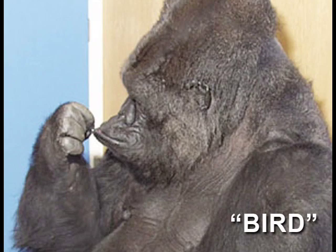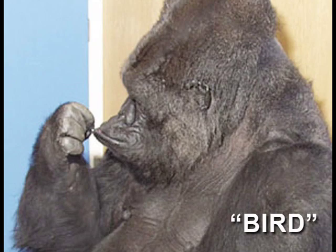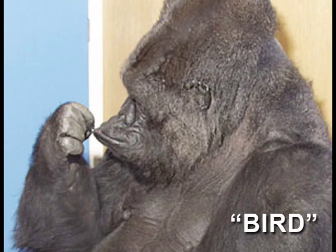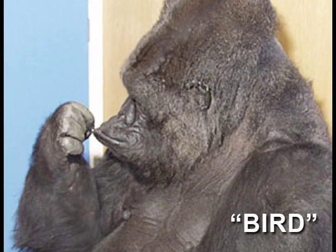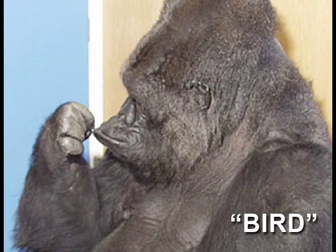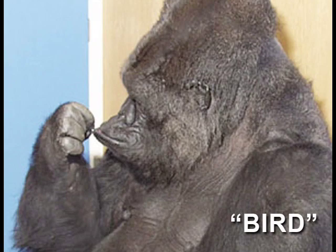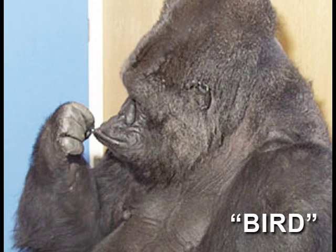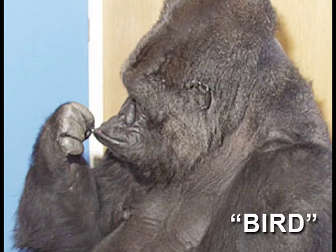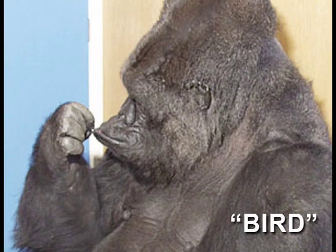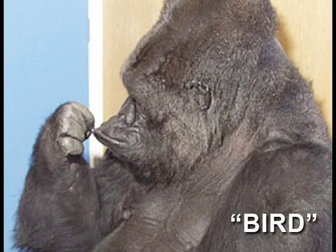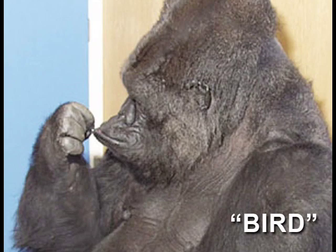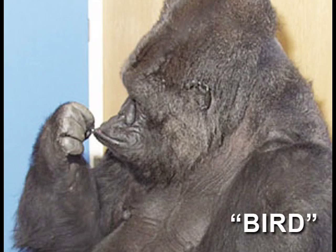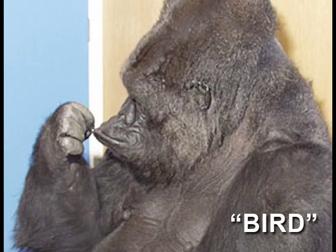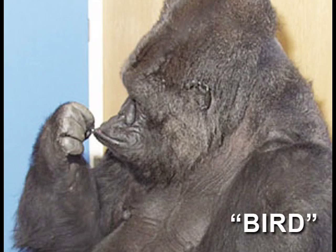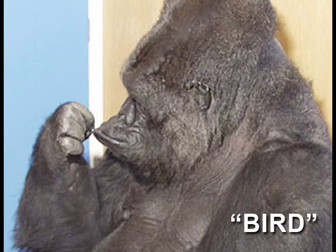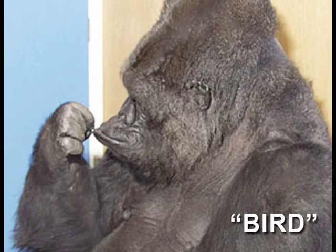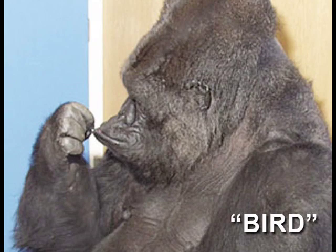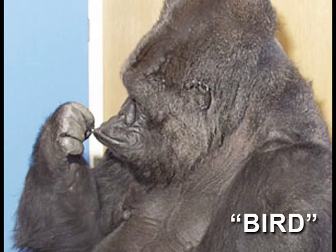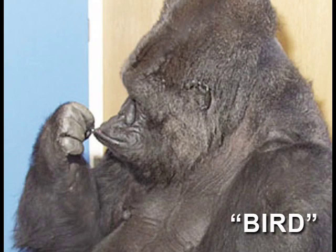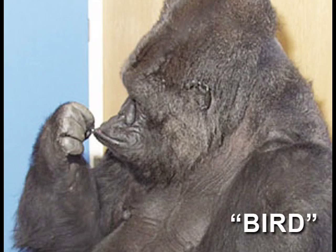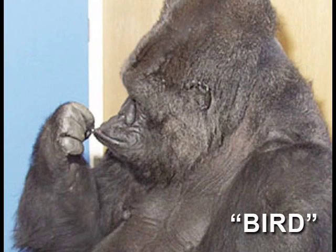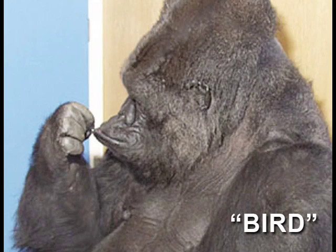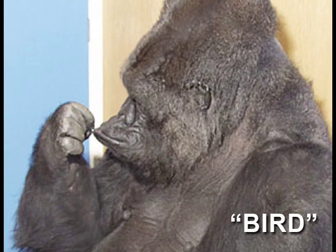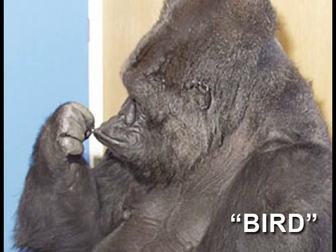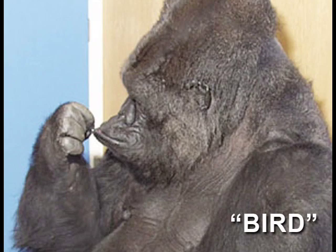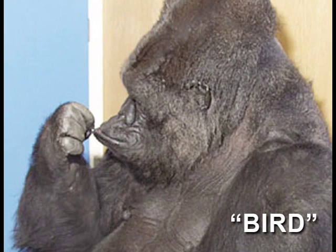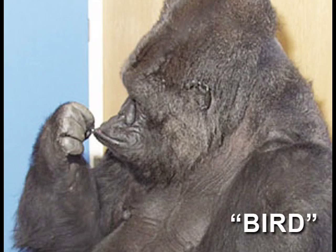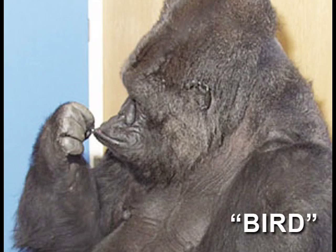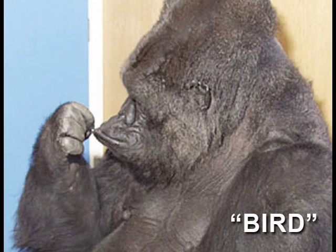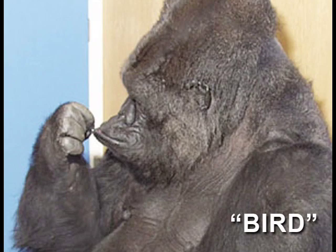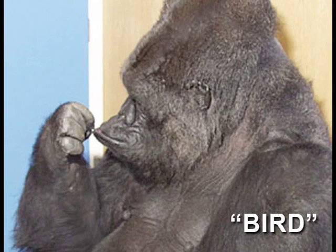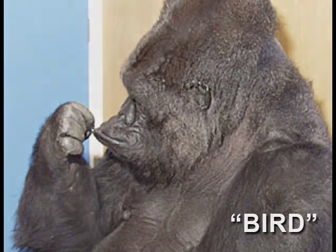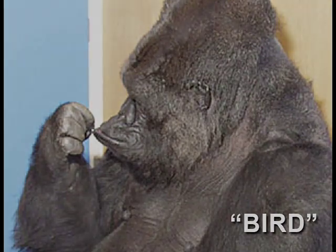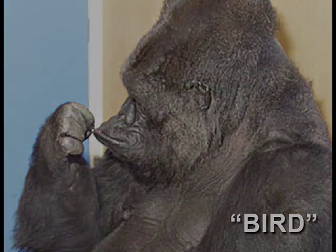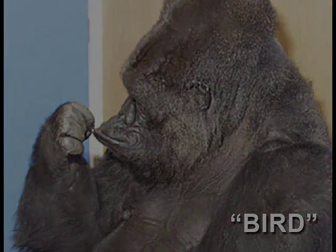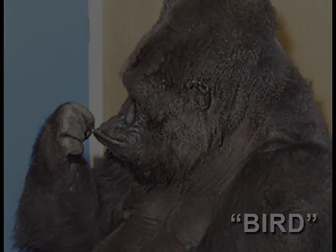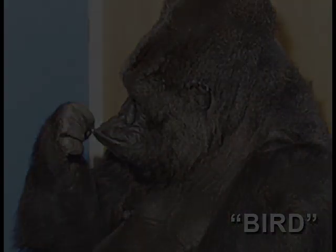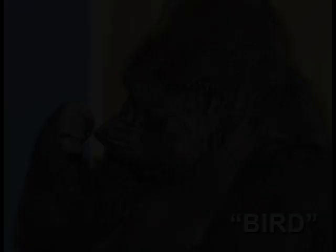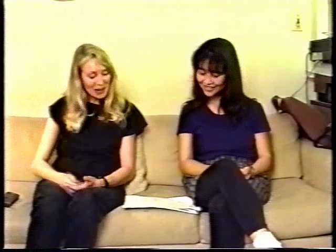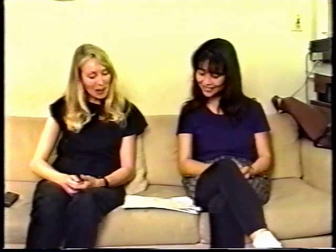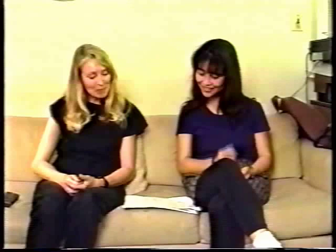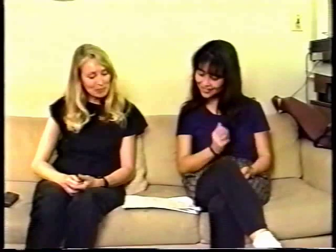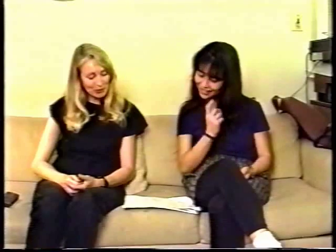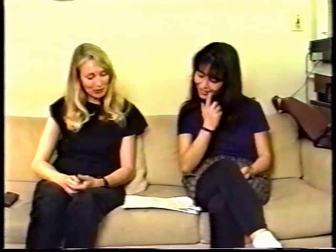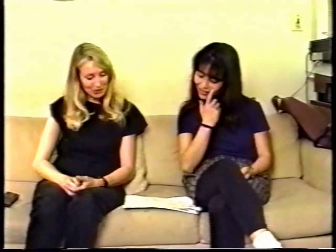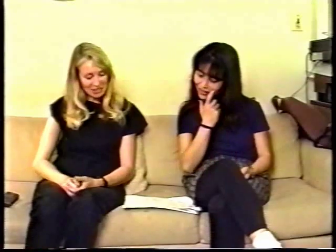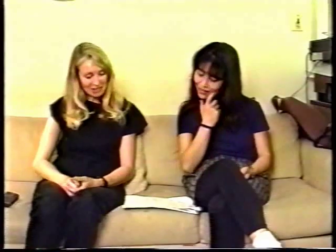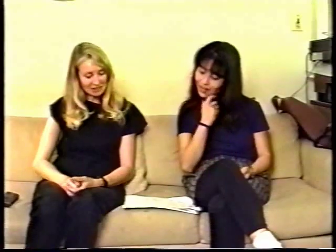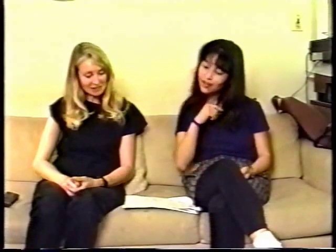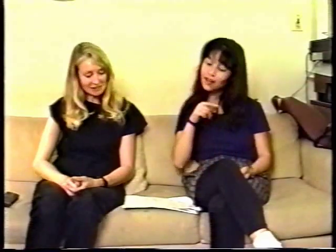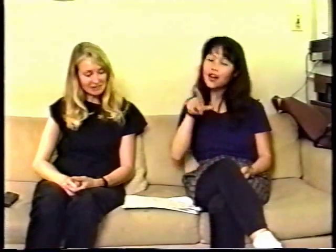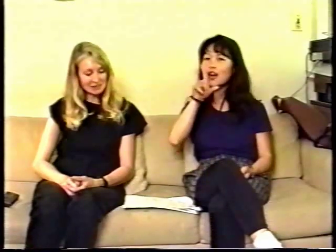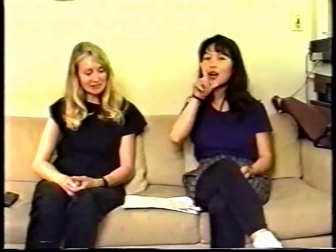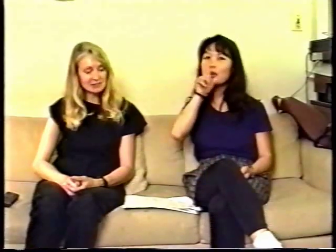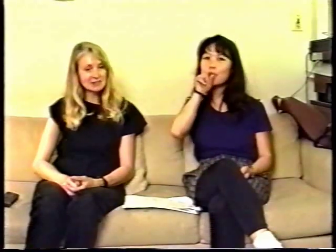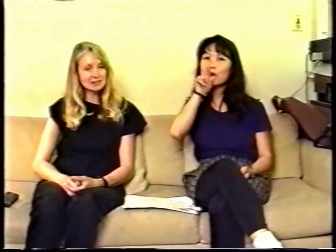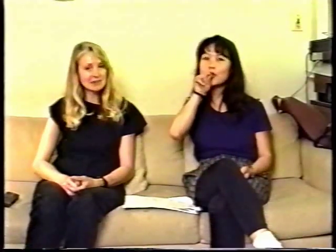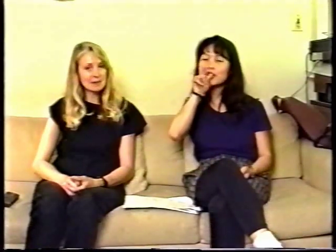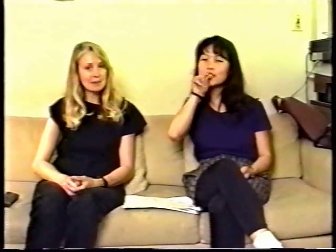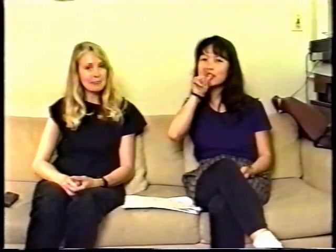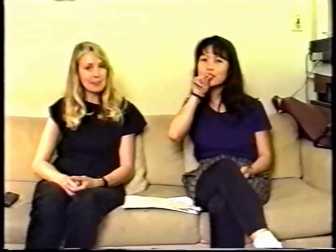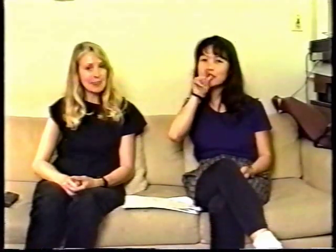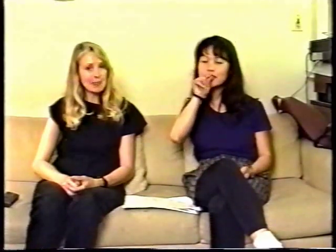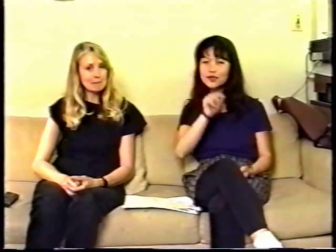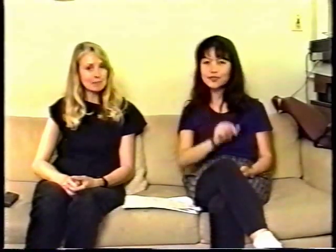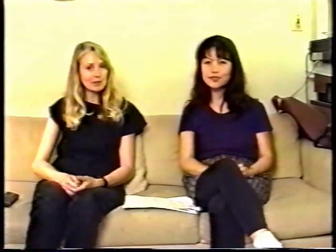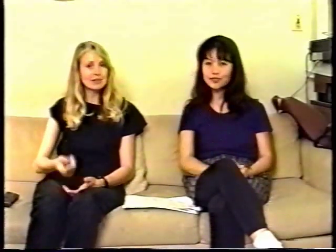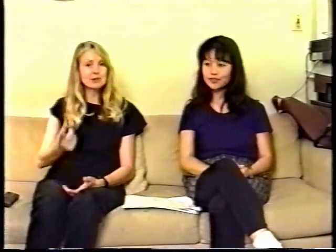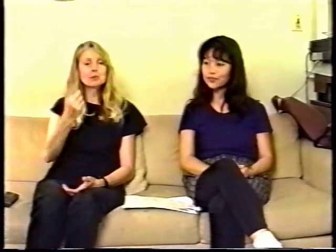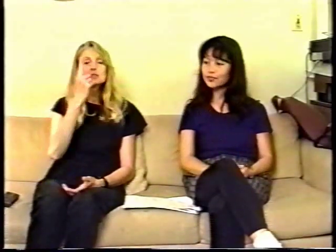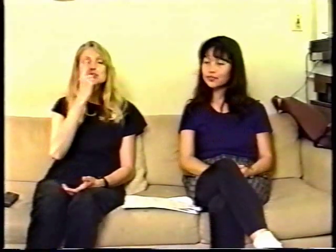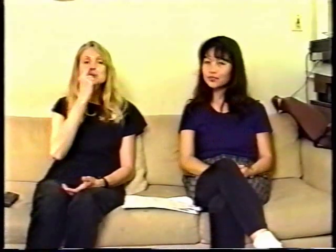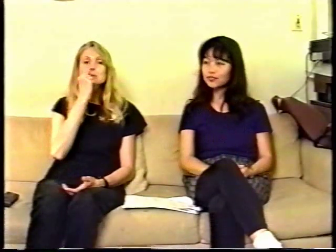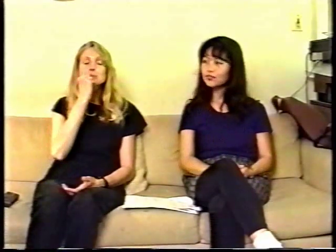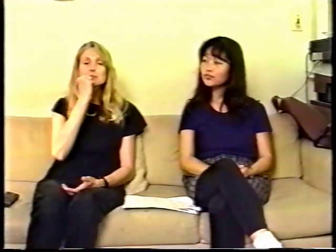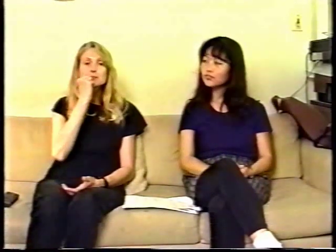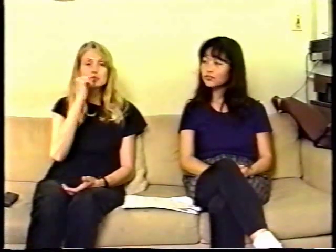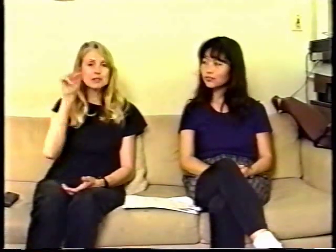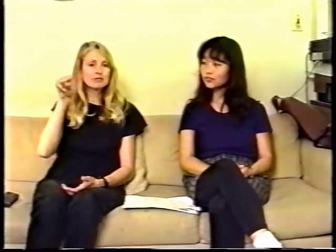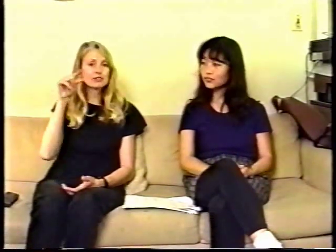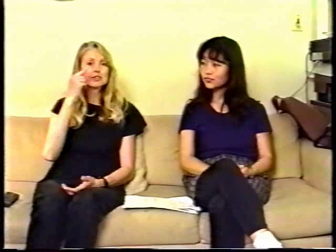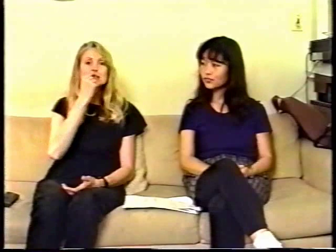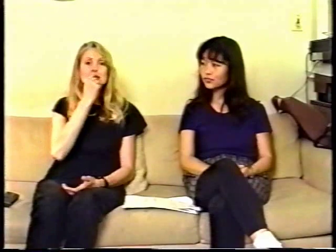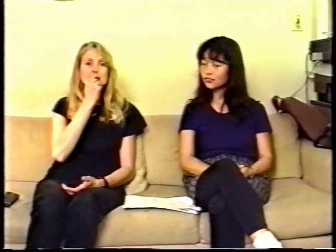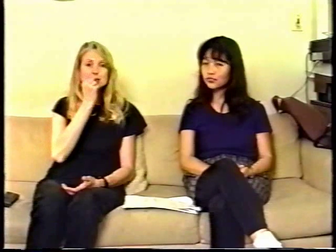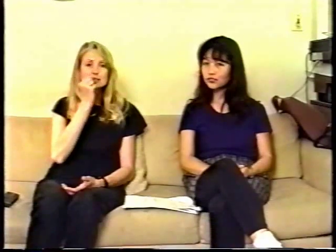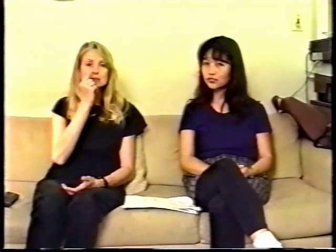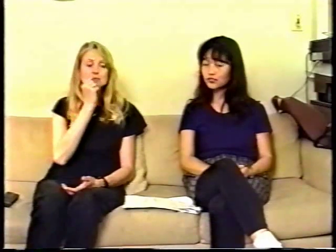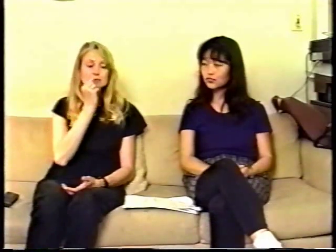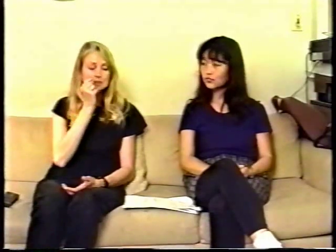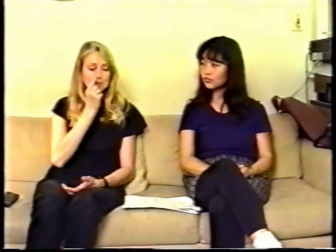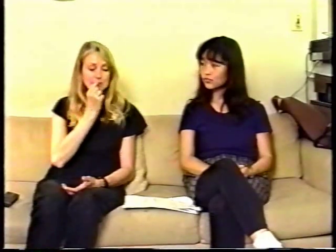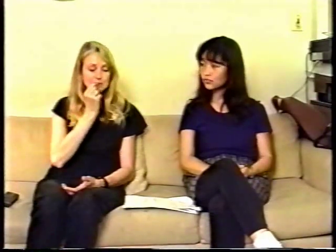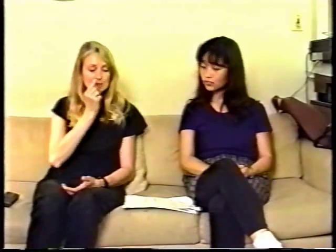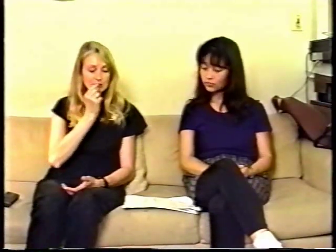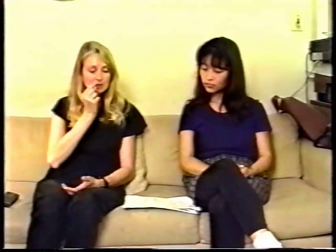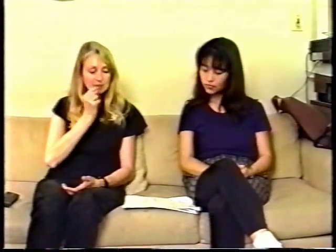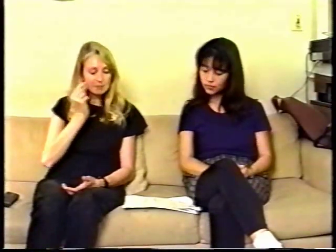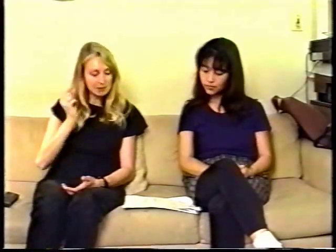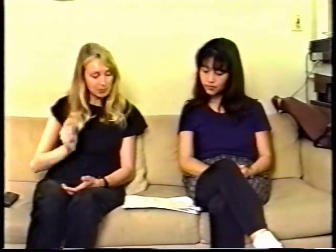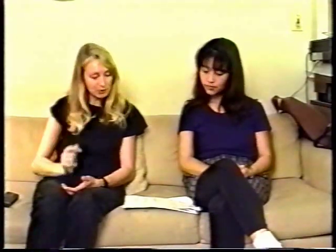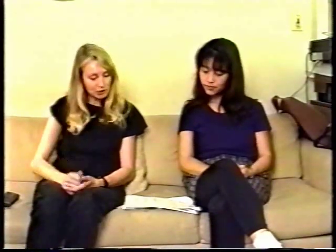BIRD